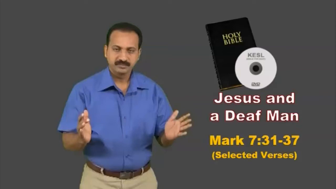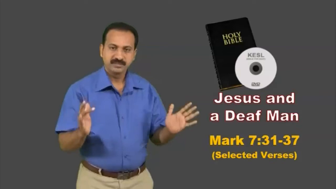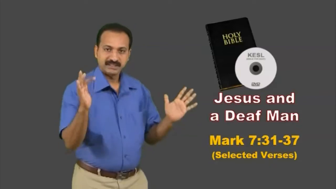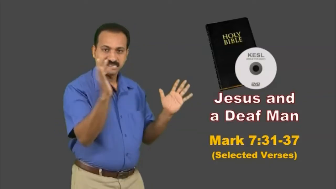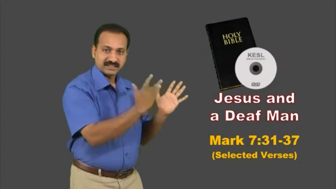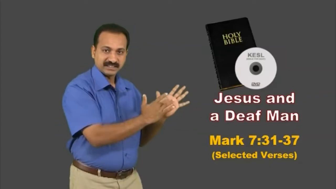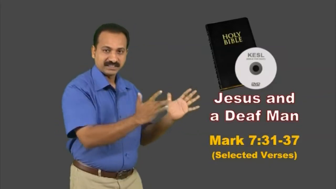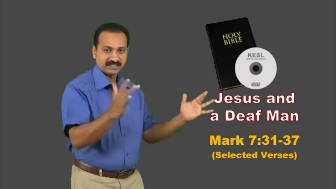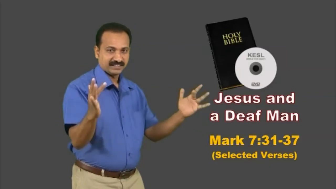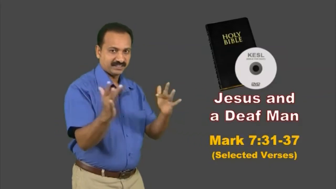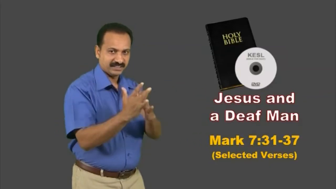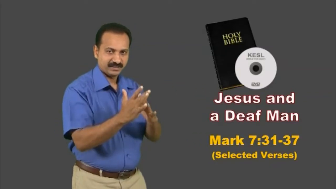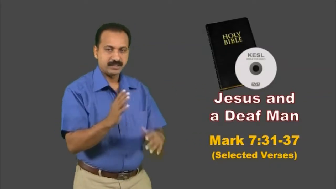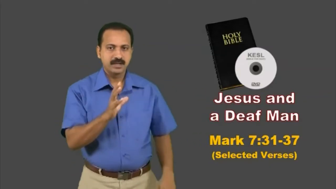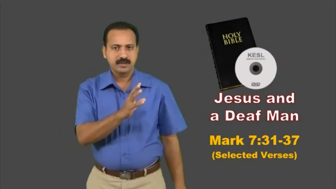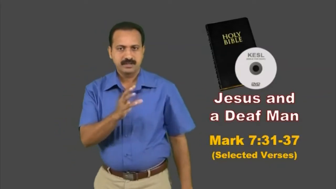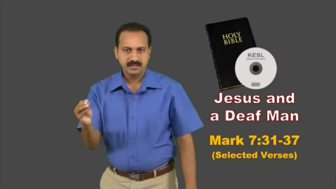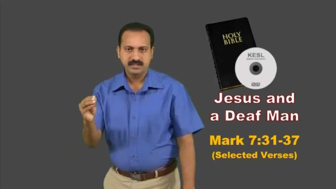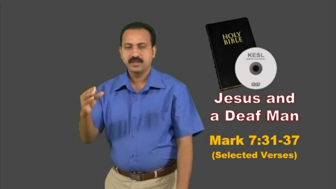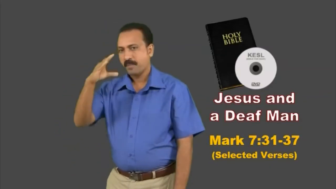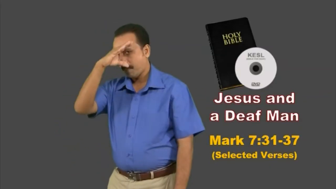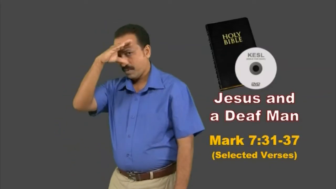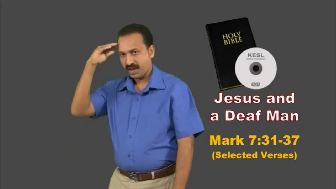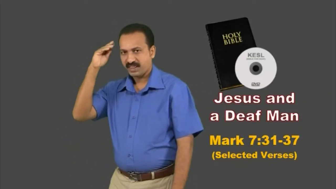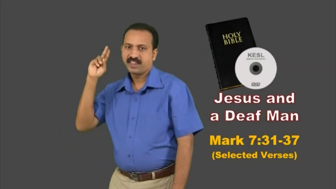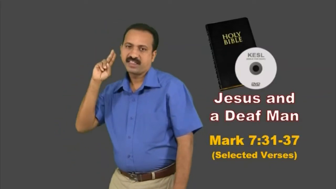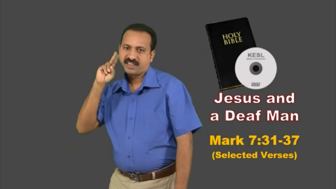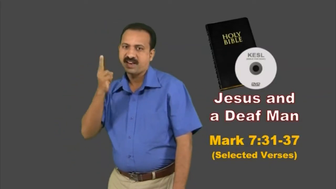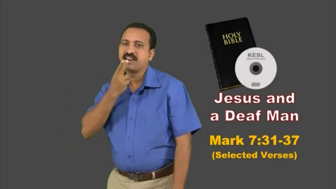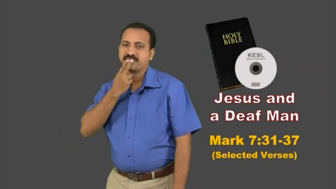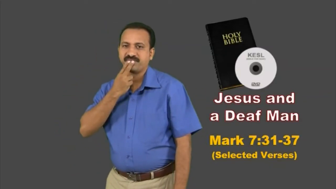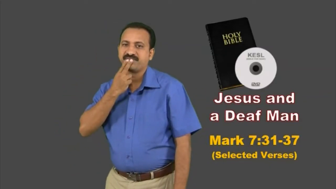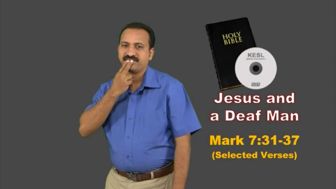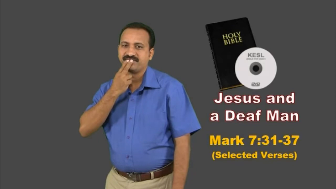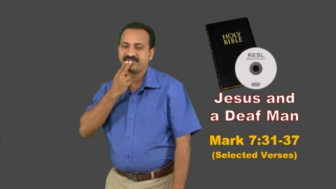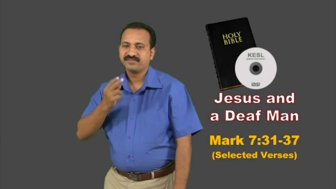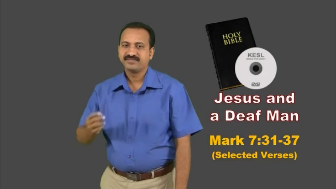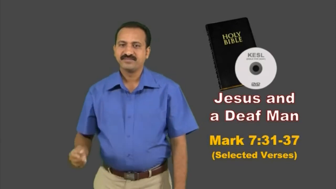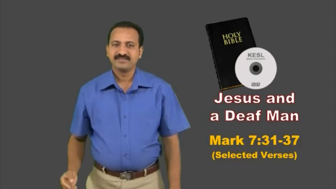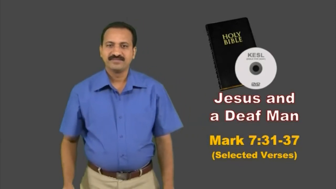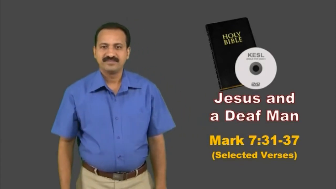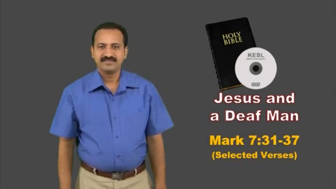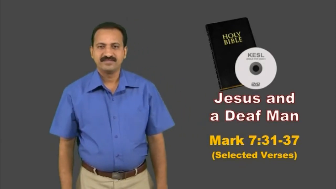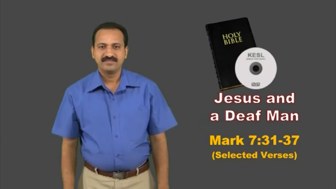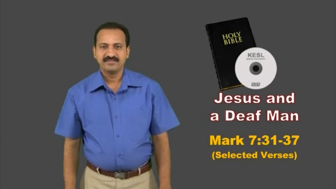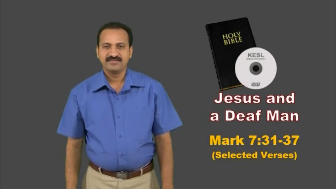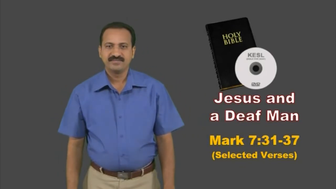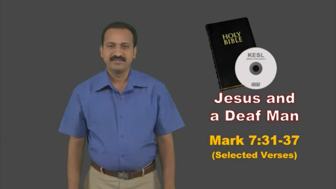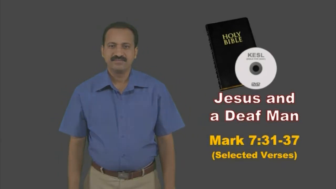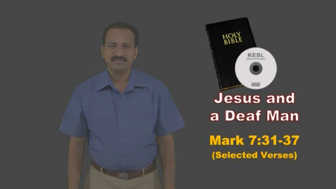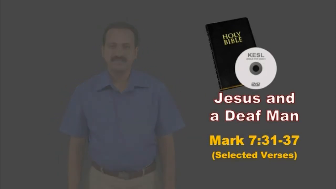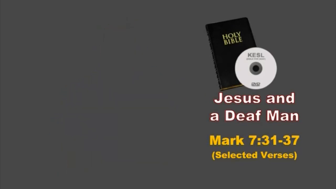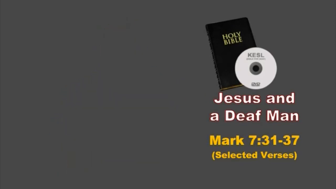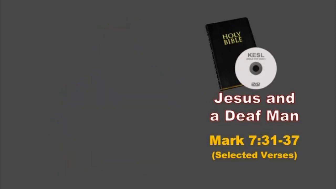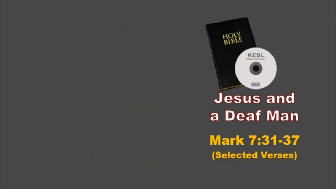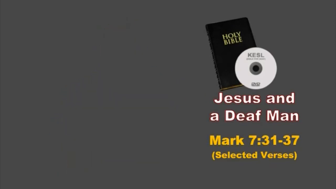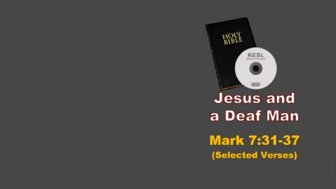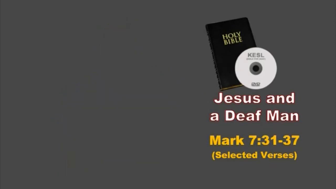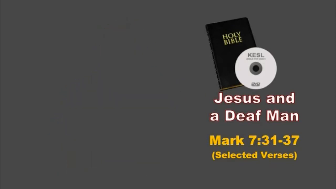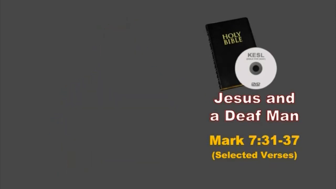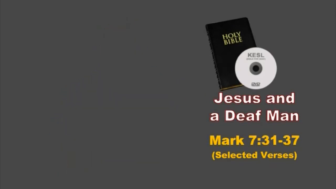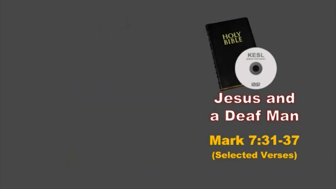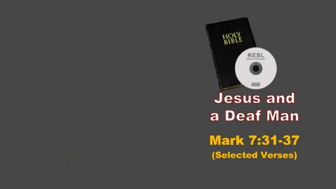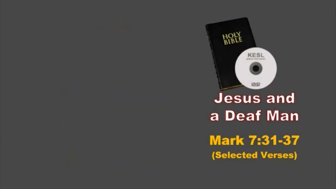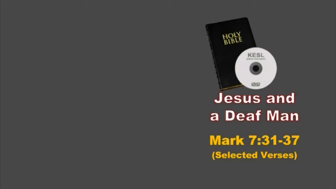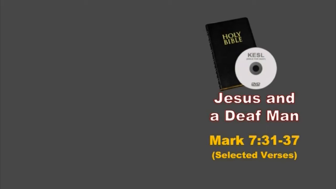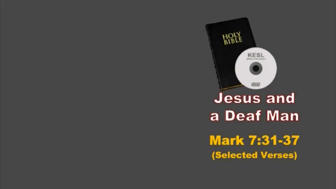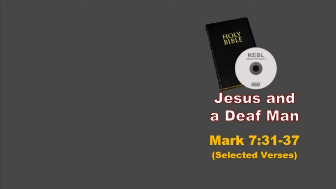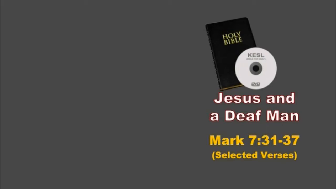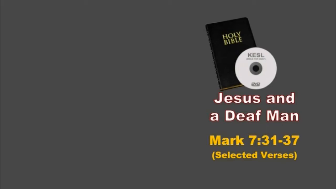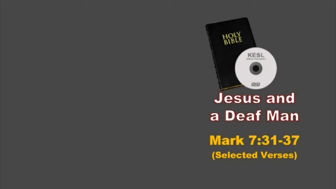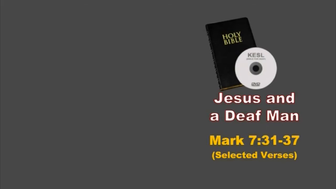Jesus And a Deaf Man